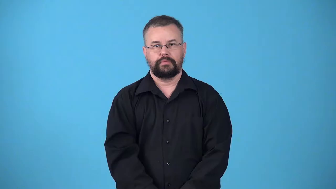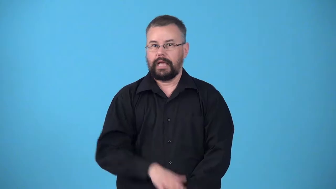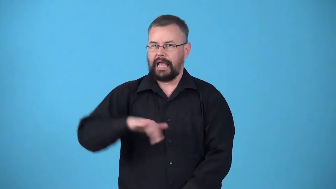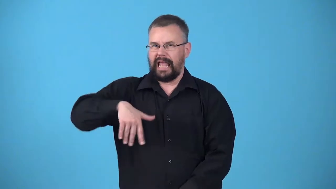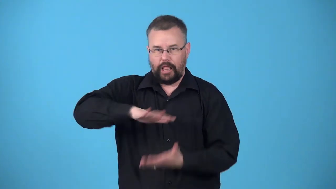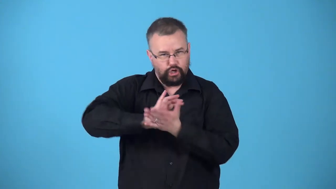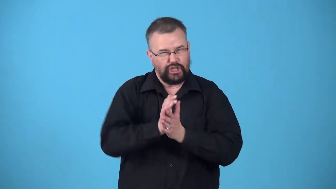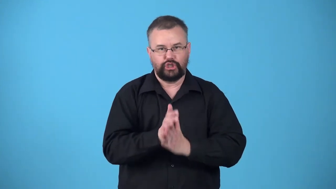uncrushed